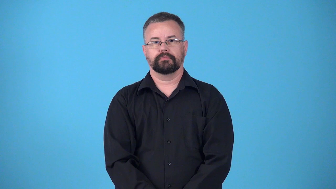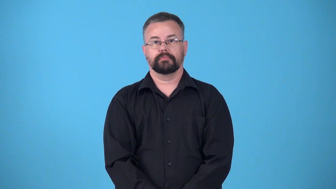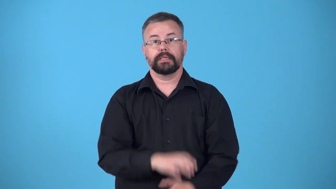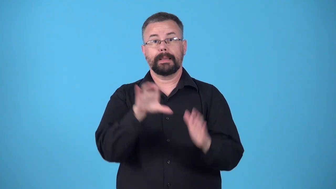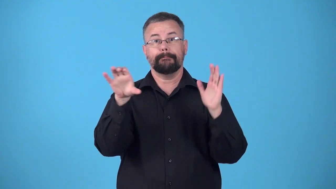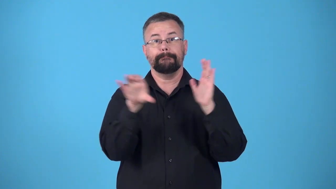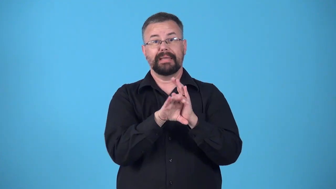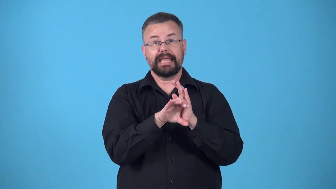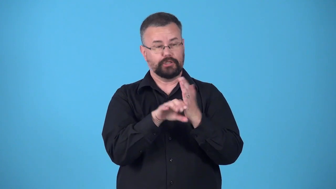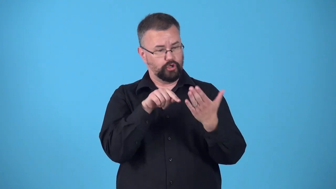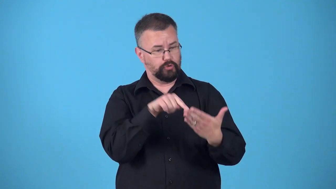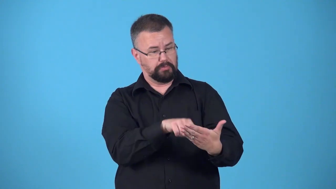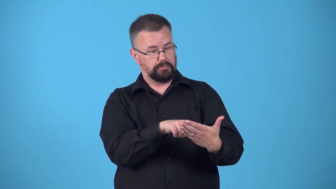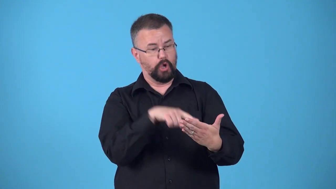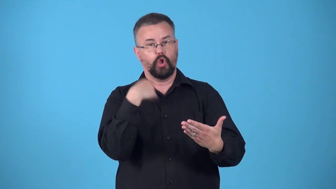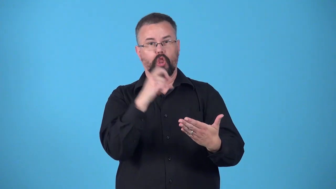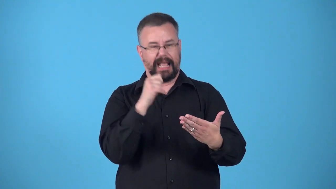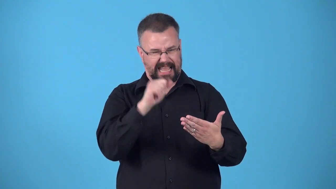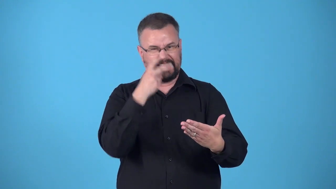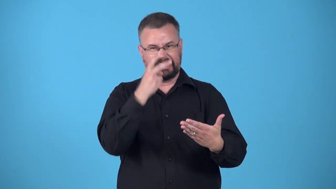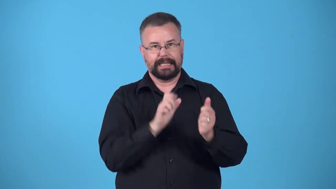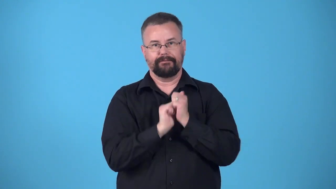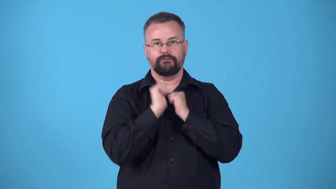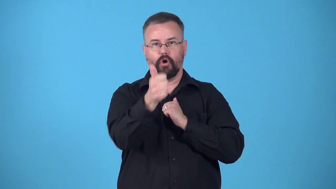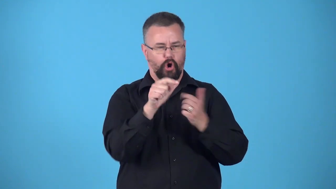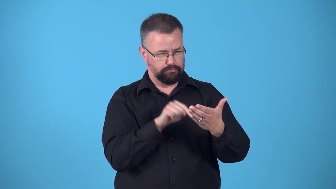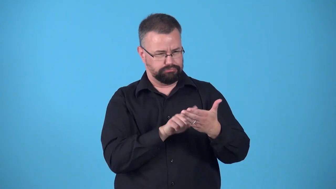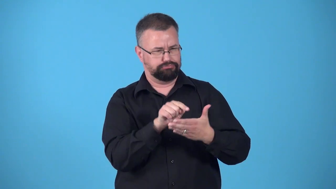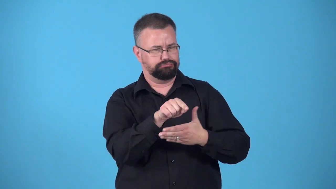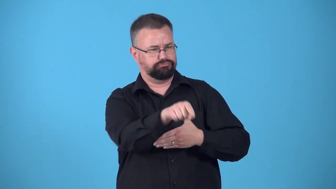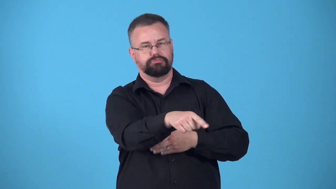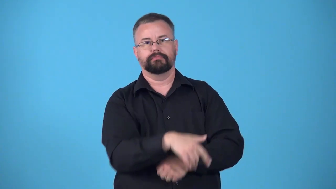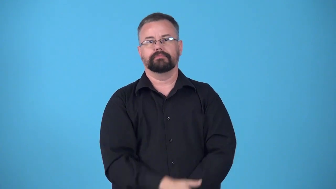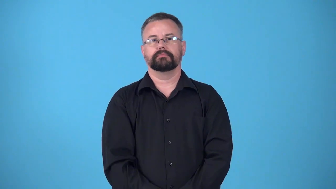depth